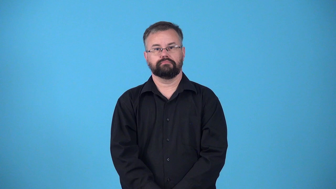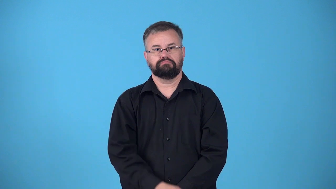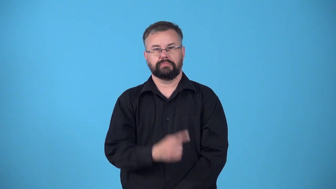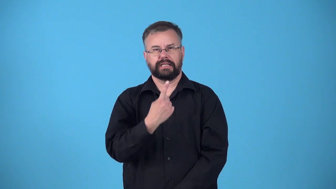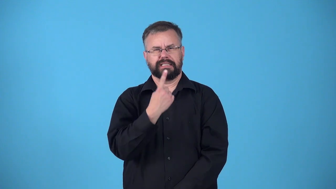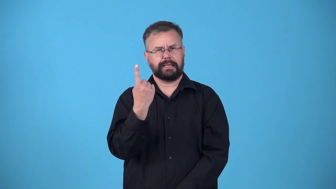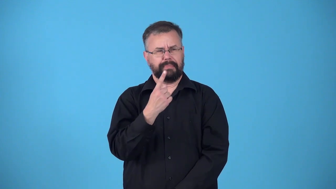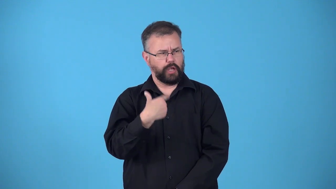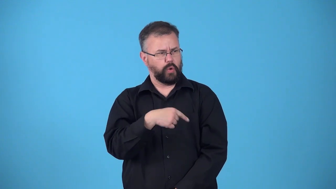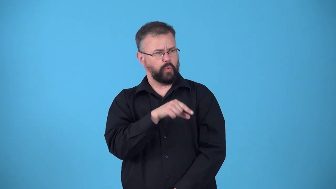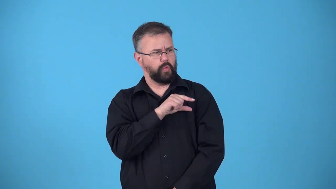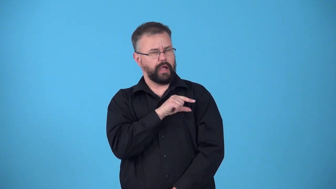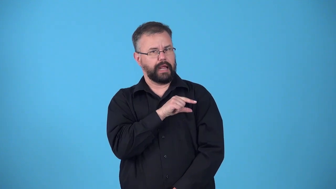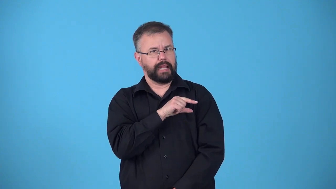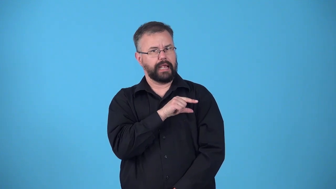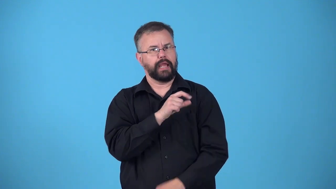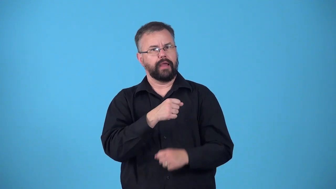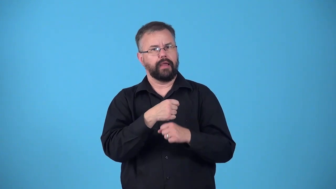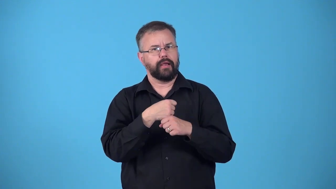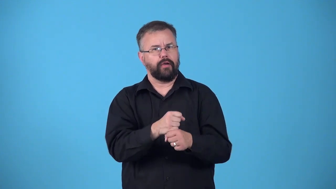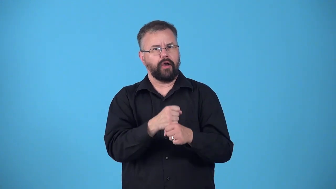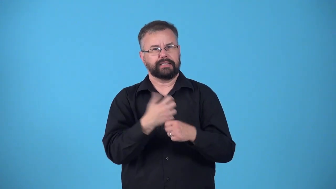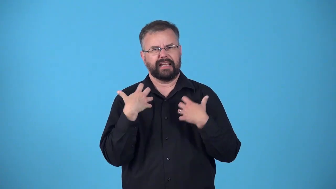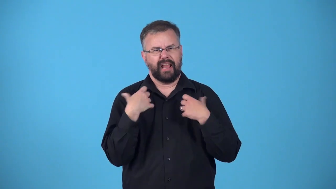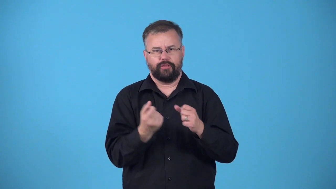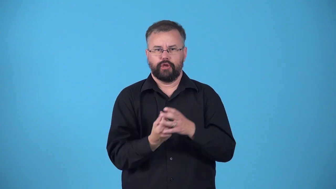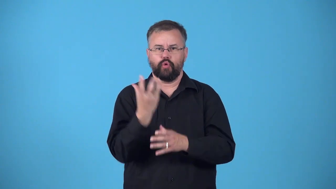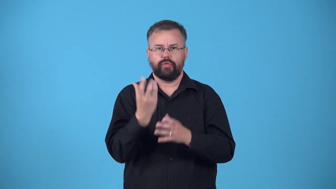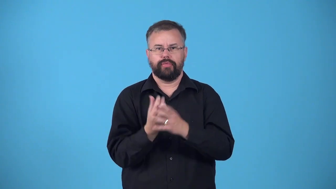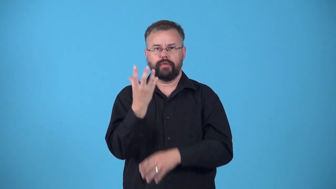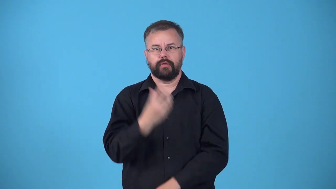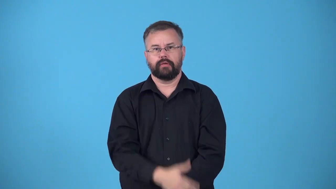fruitfulness